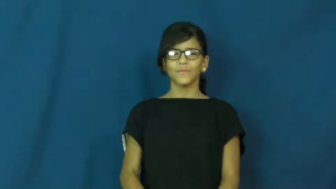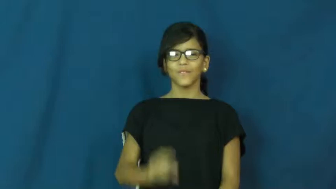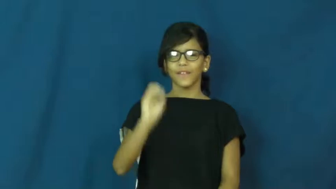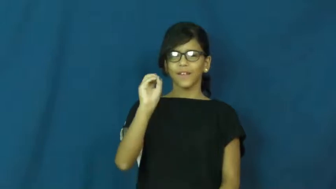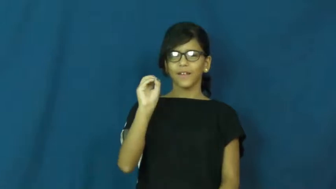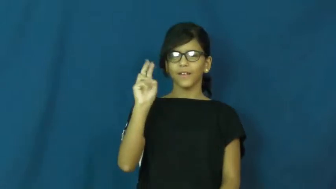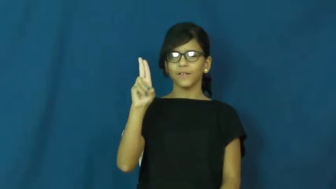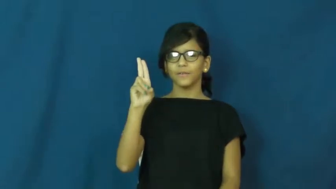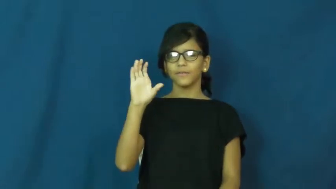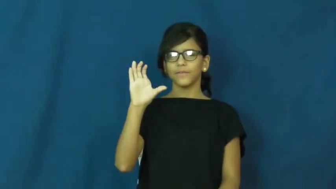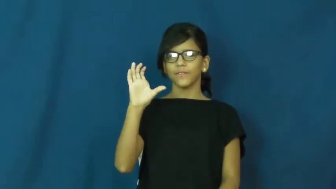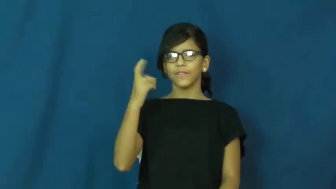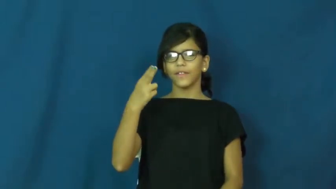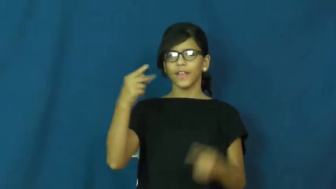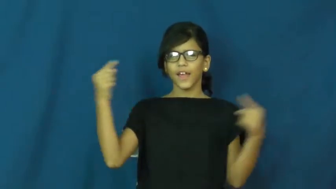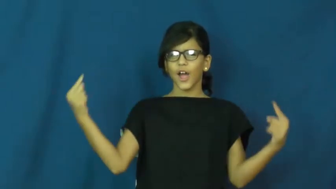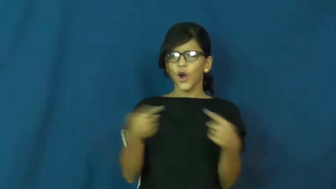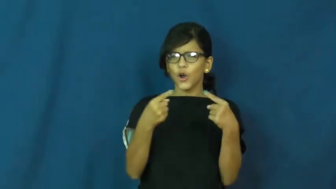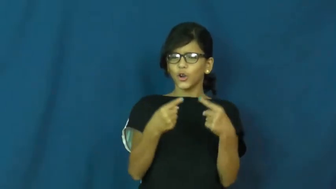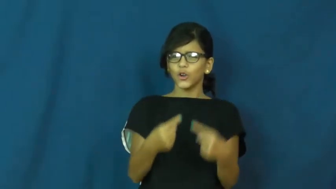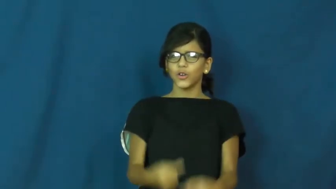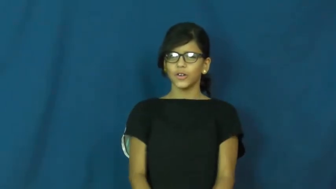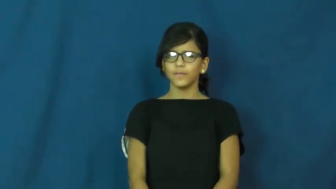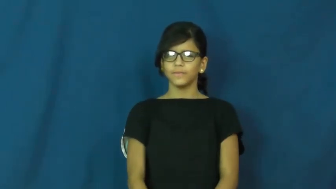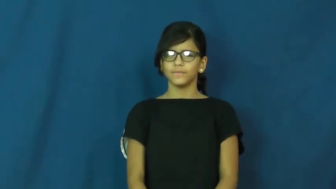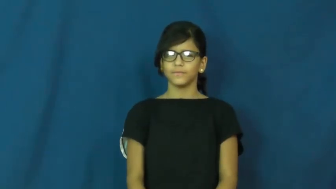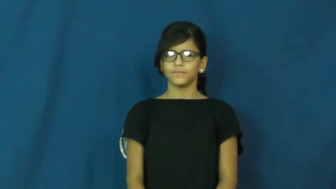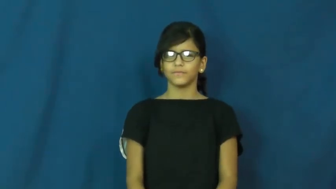ow,ouch,yow